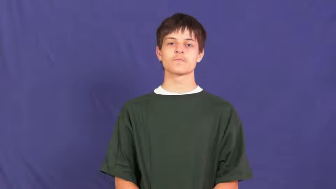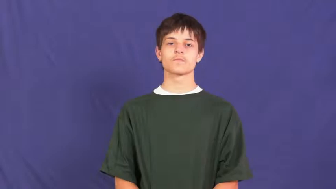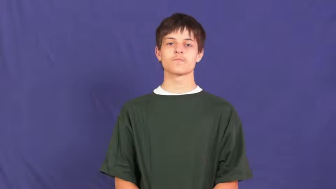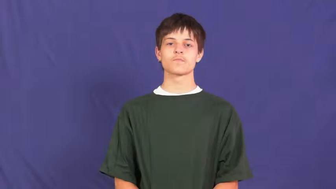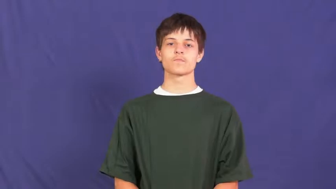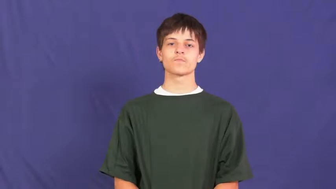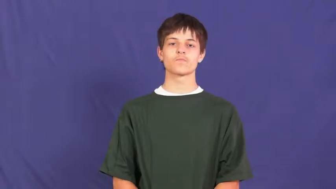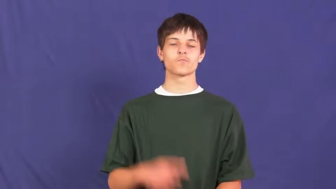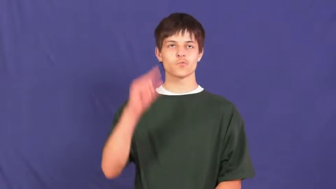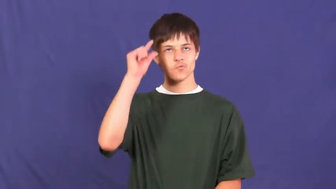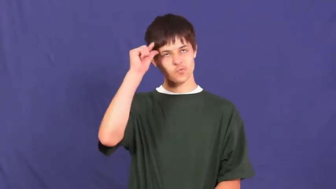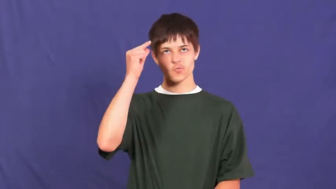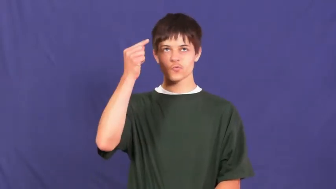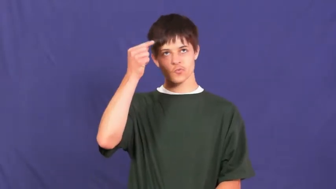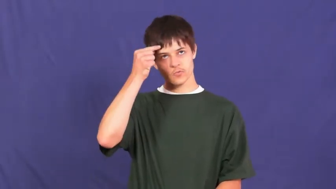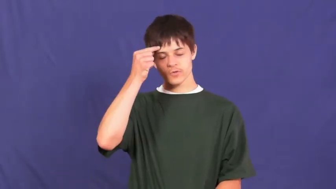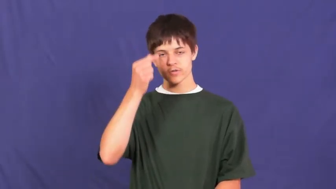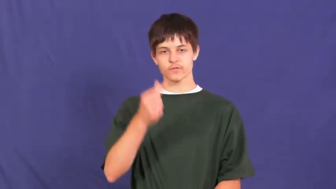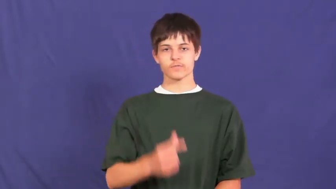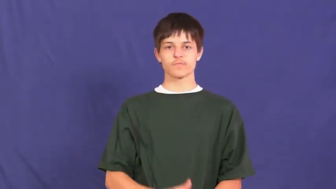daft